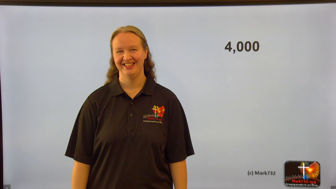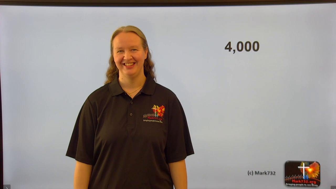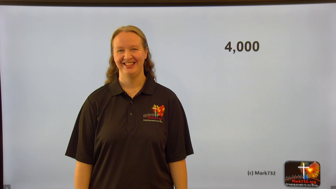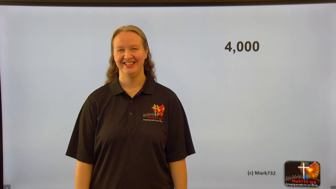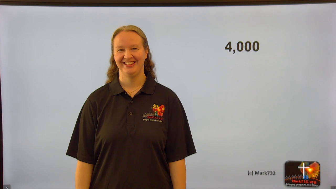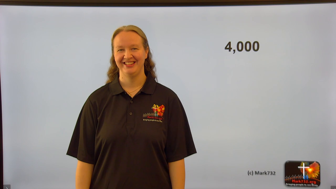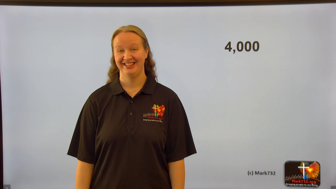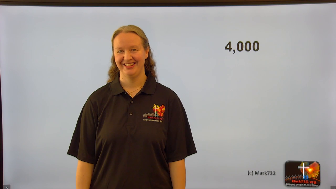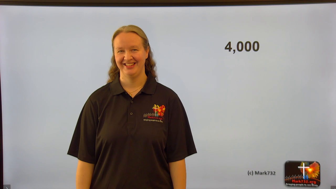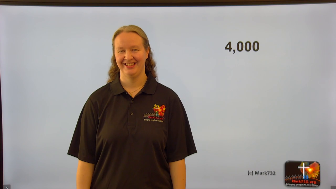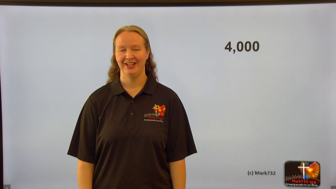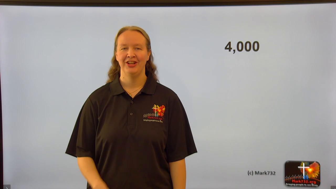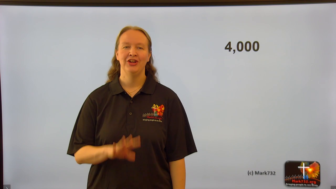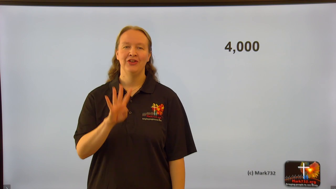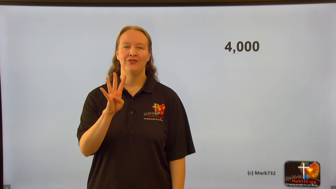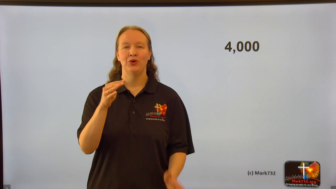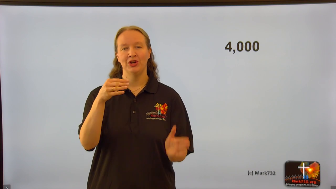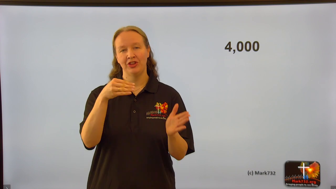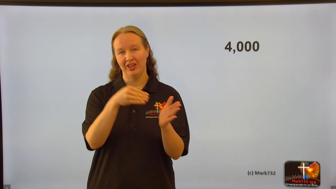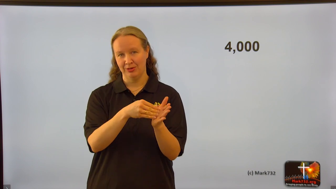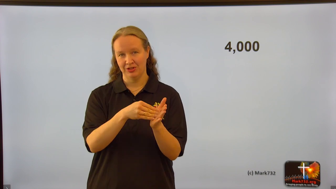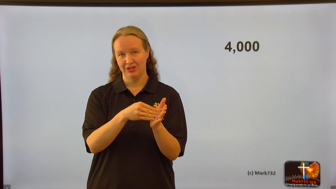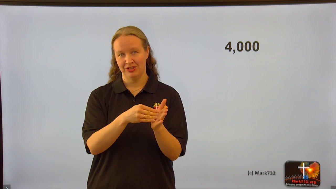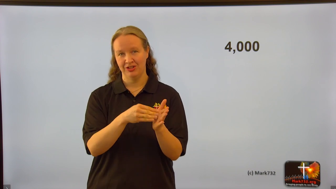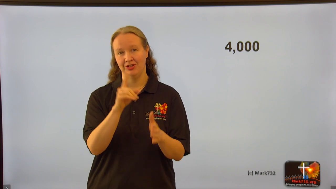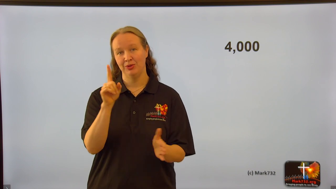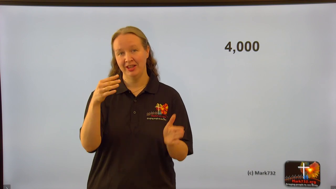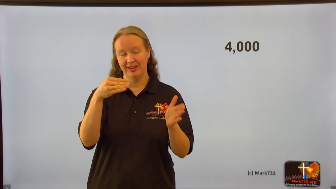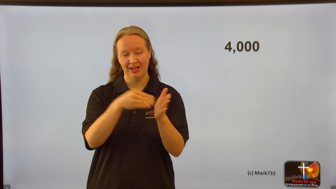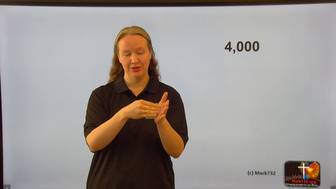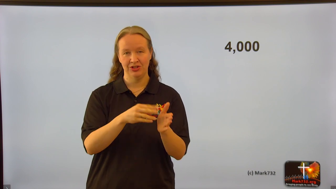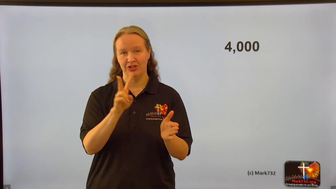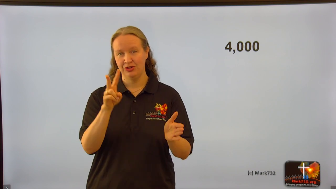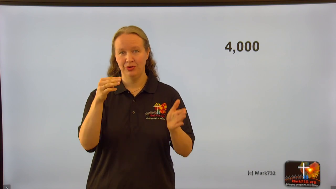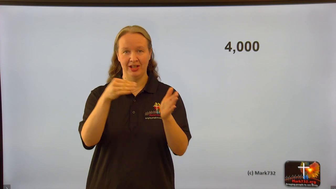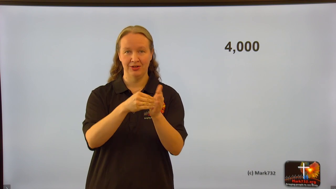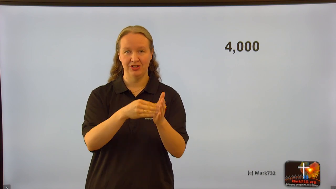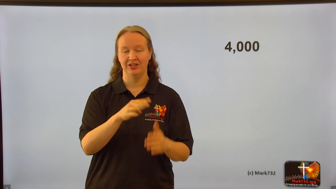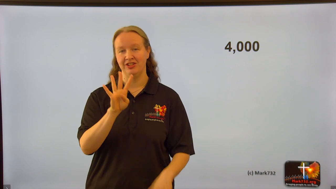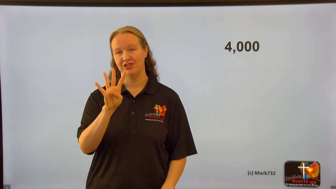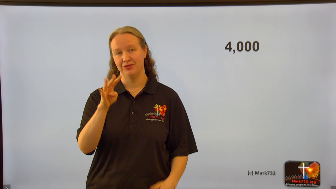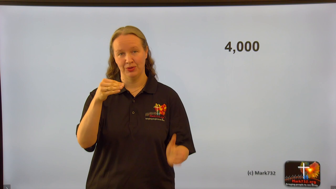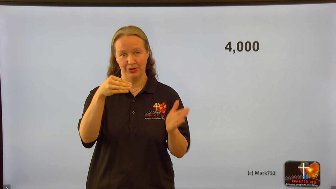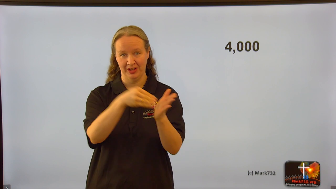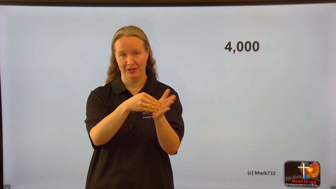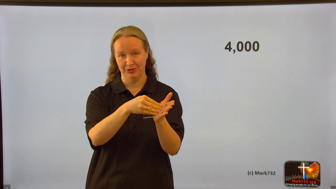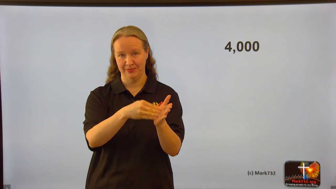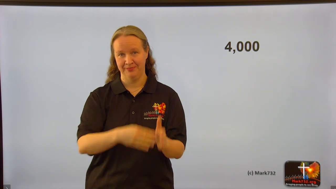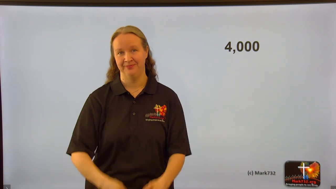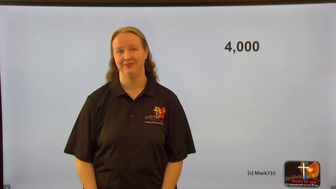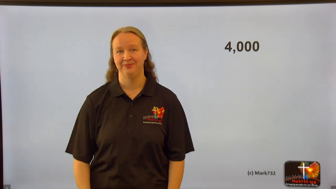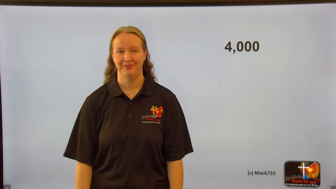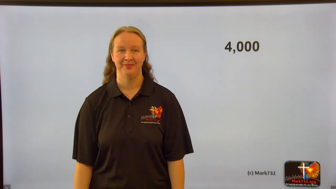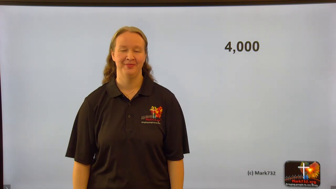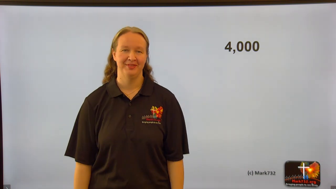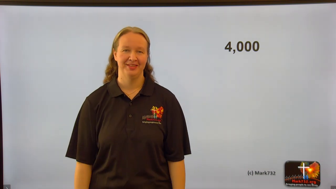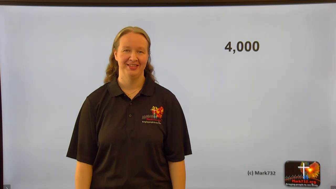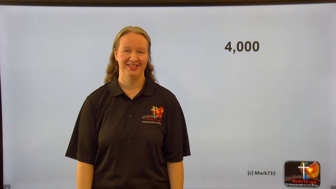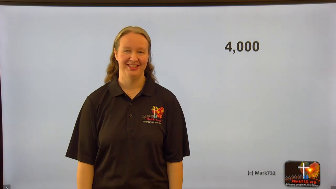4000